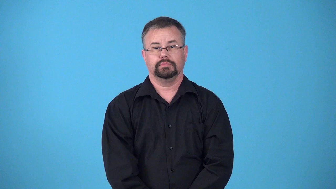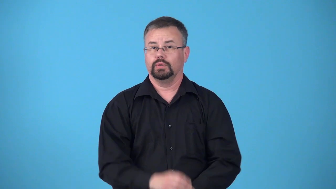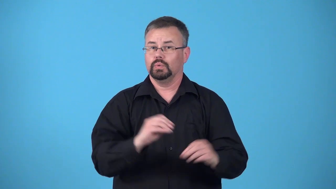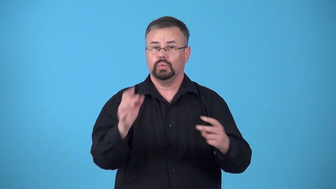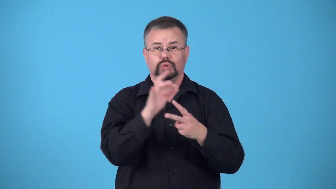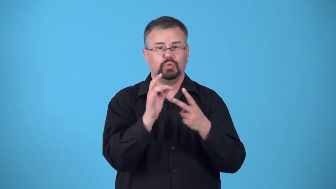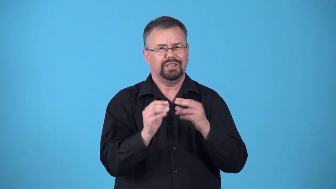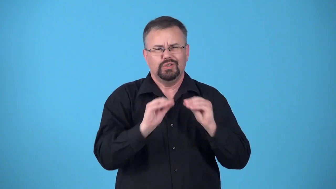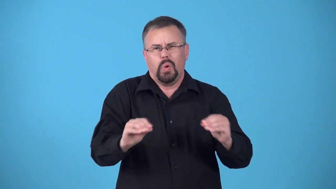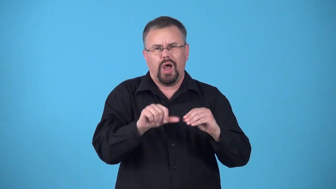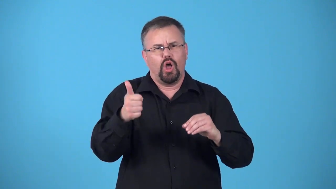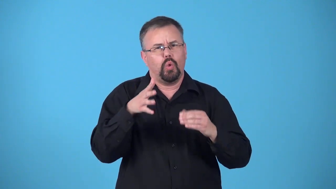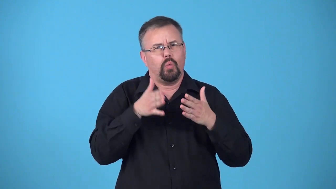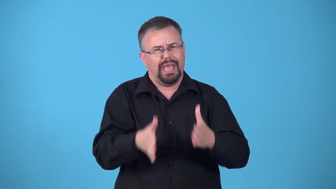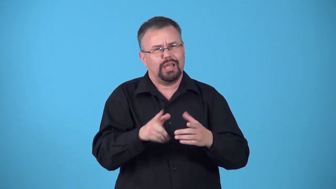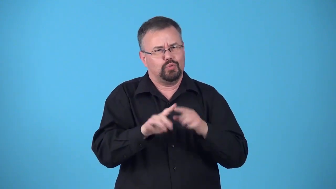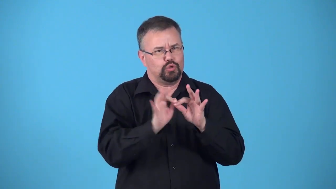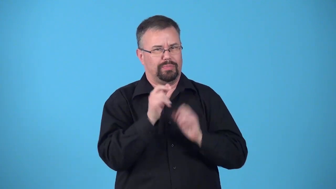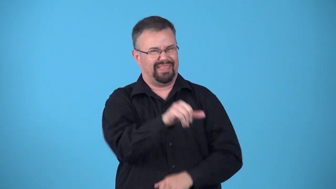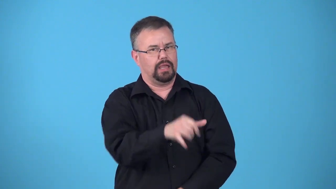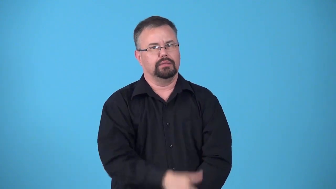no two ways about it